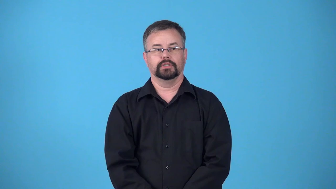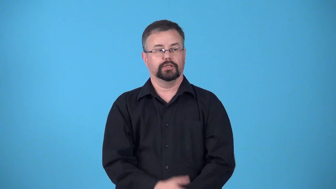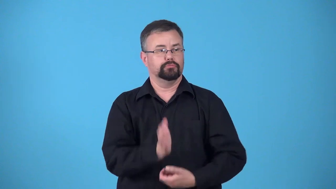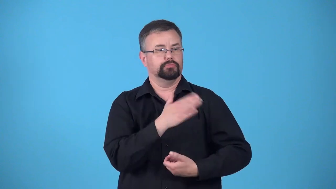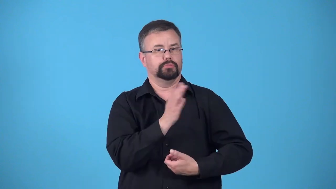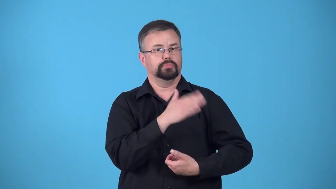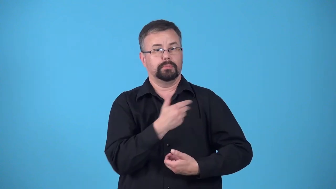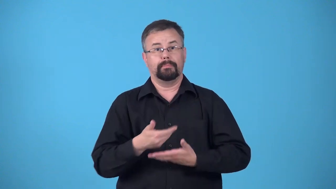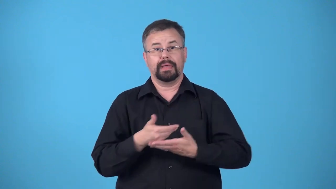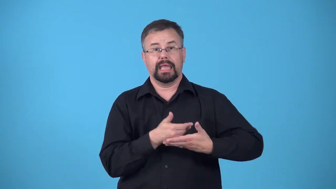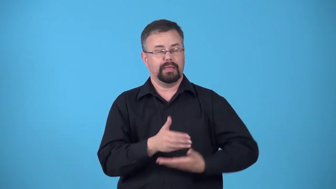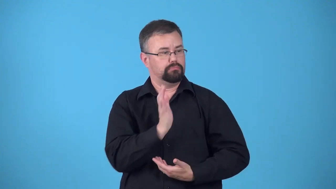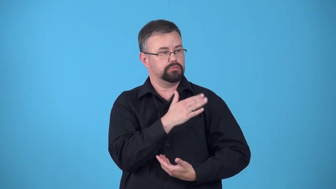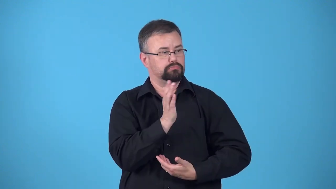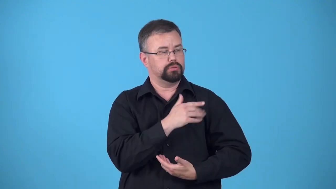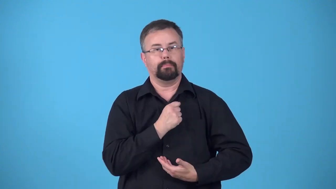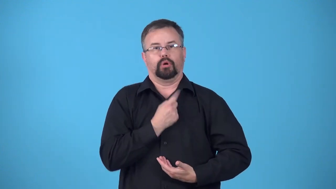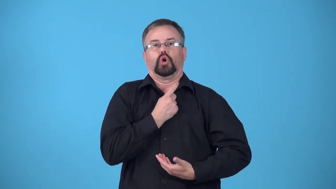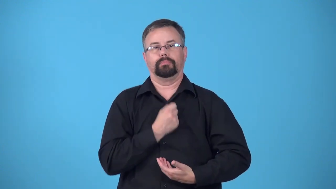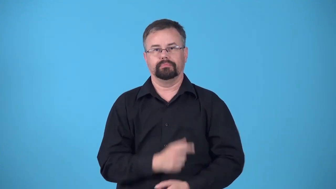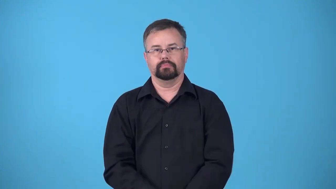burp-cause baby to burp